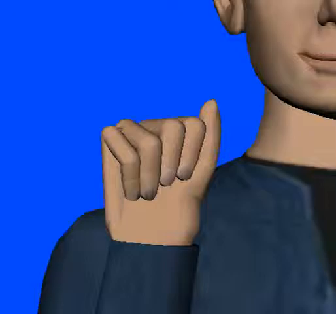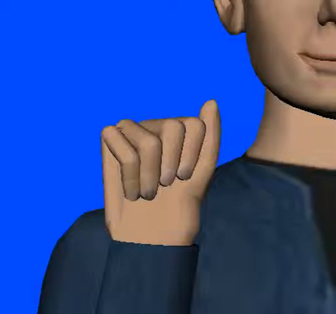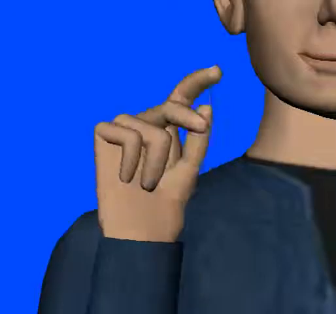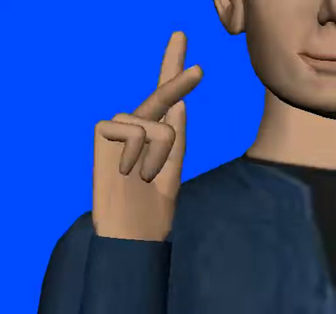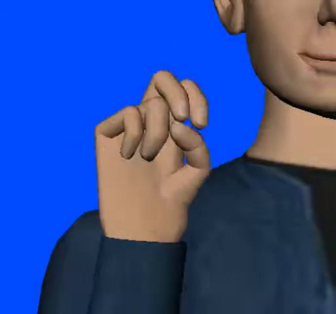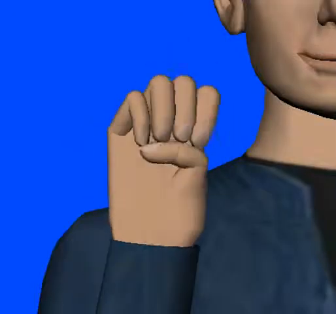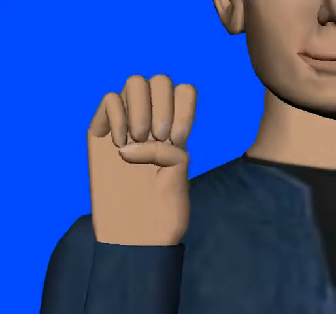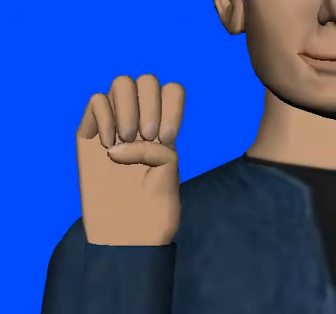akee